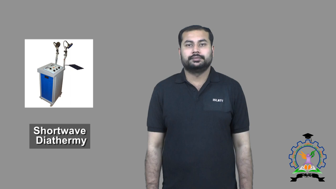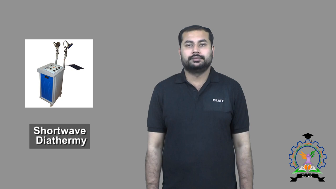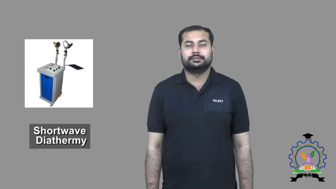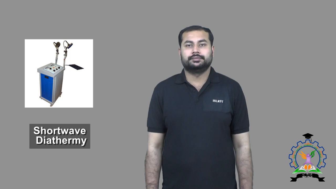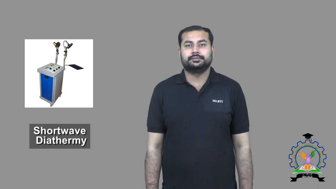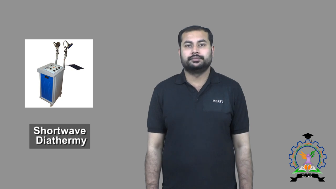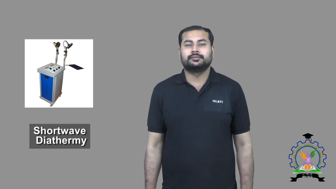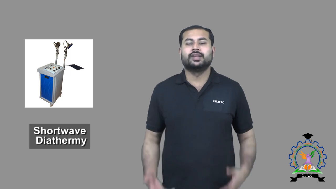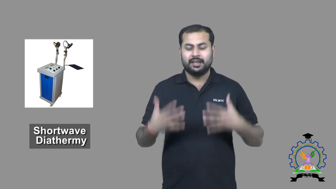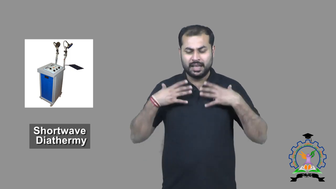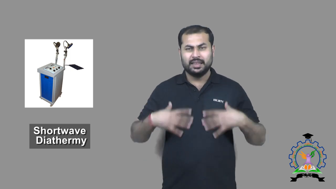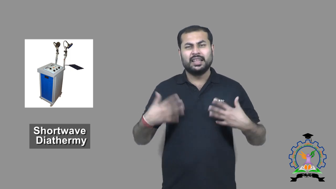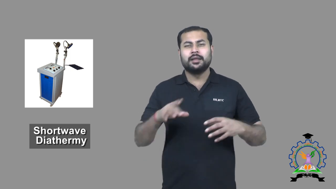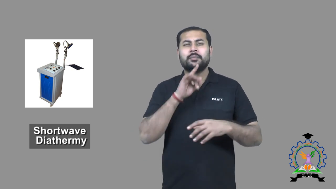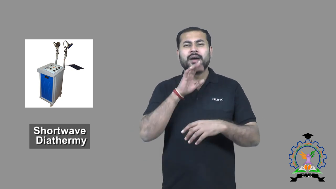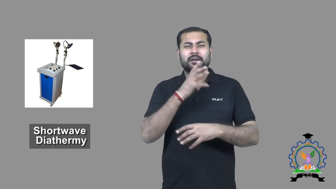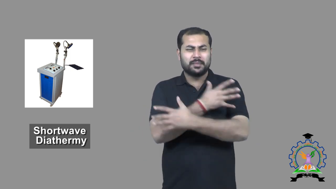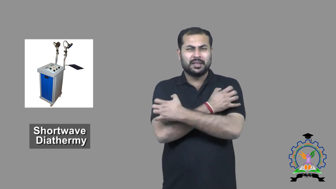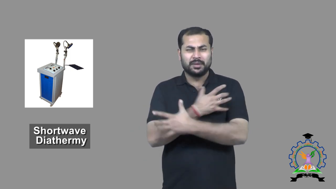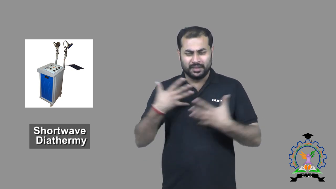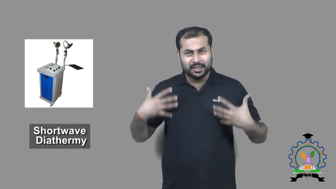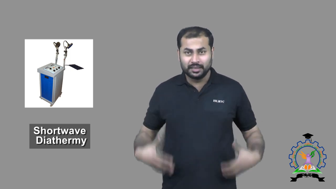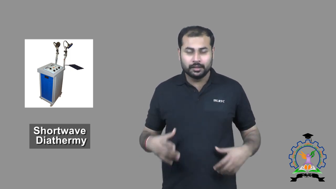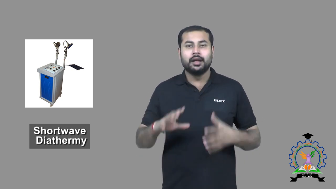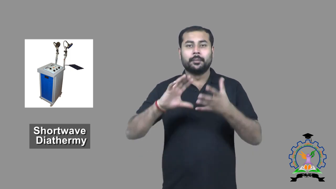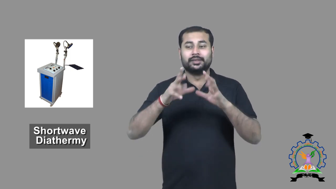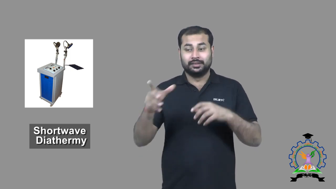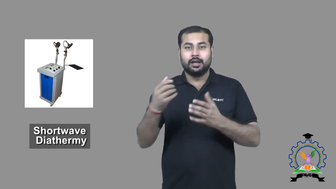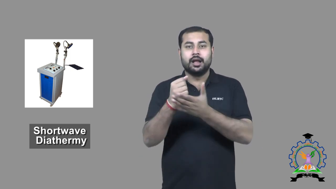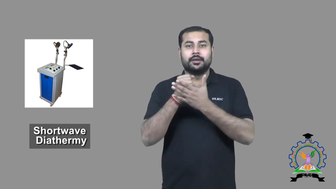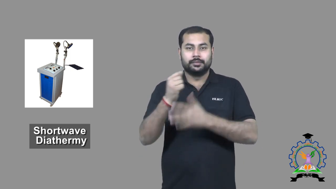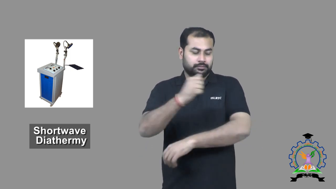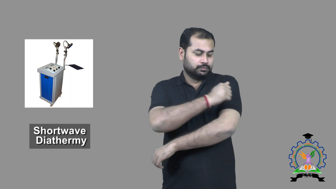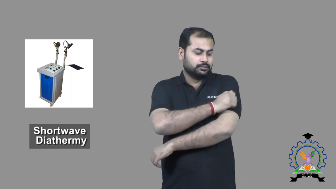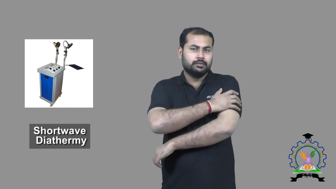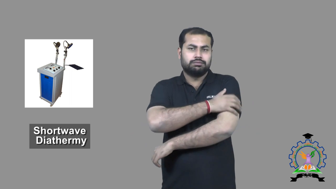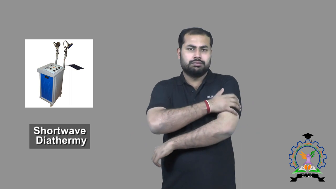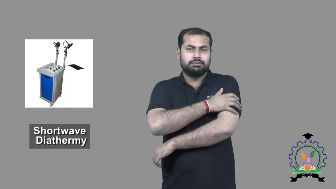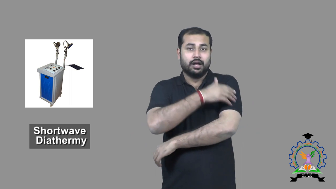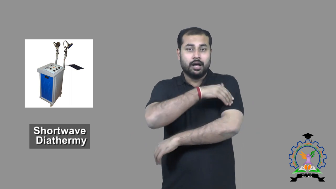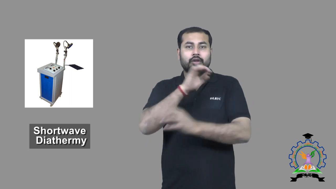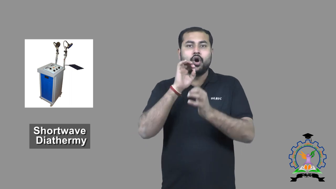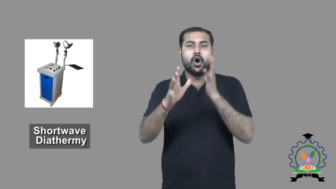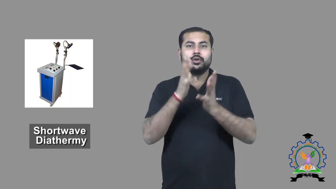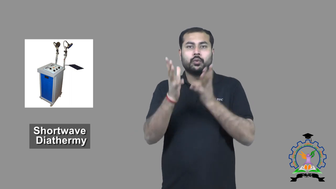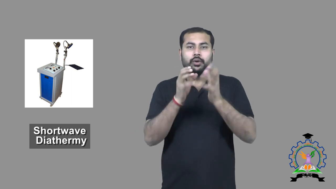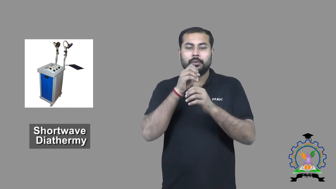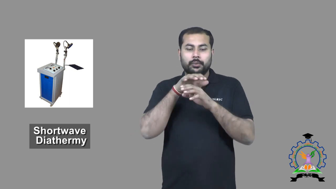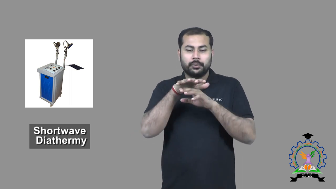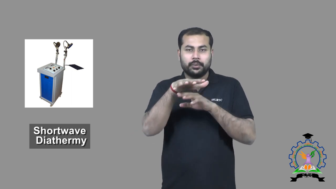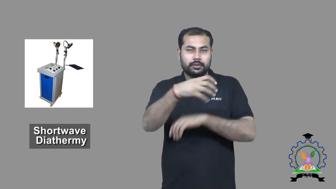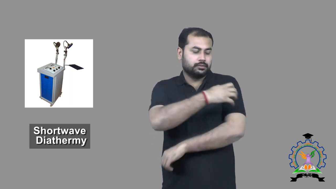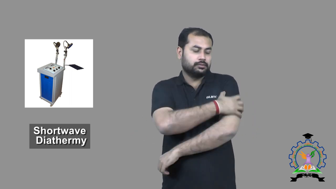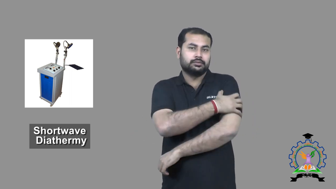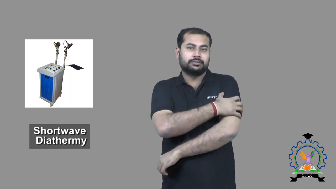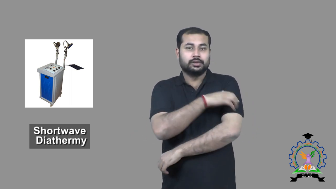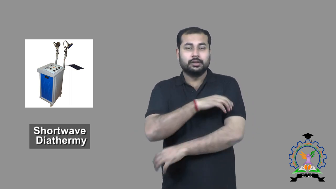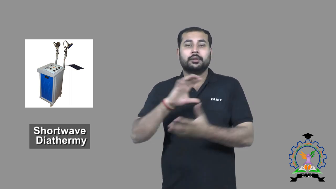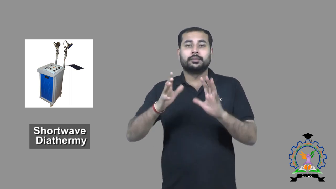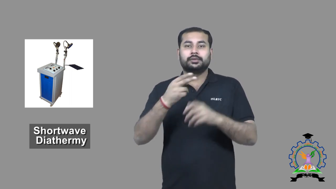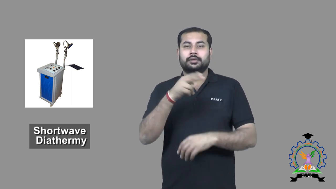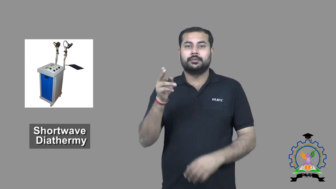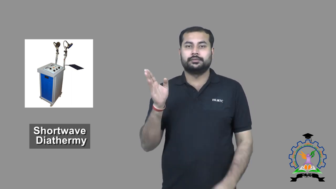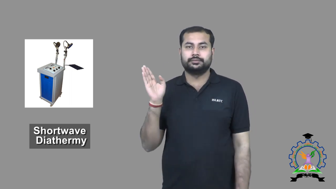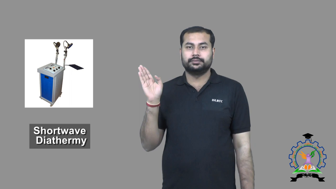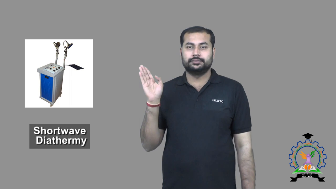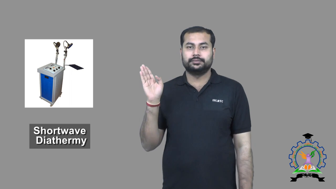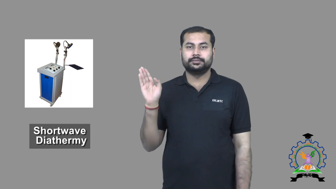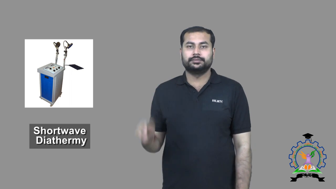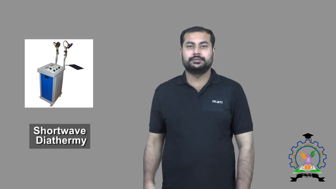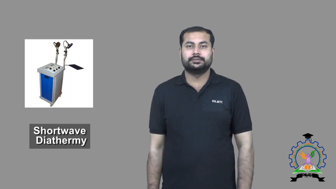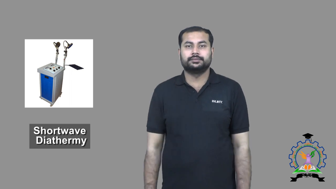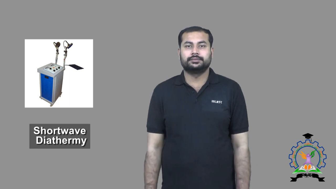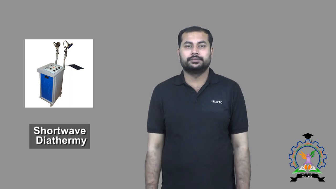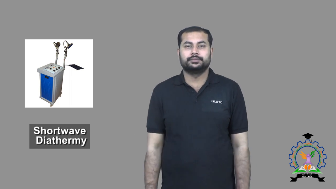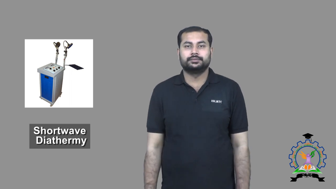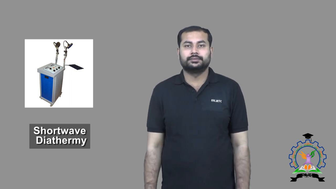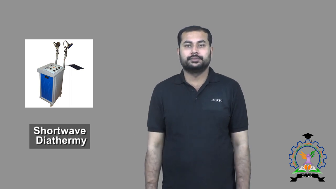Shortwave Diathermy